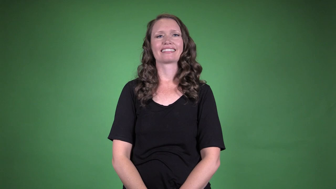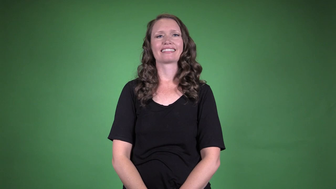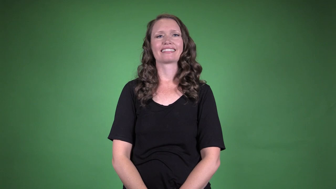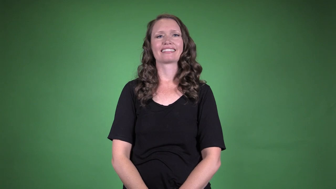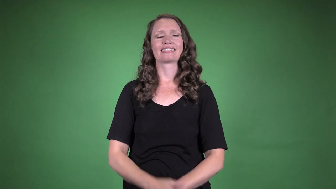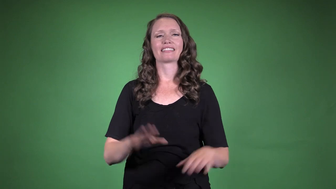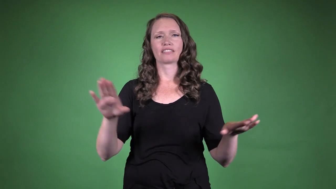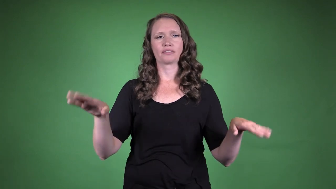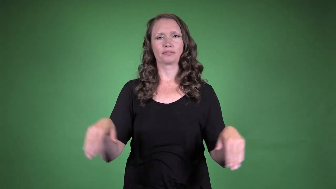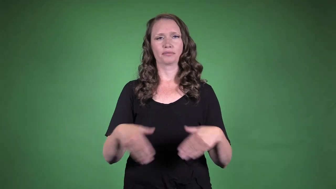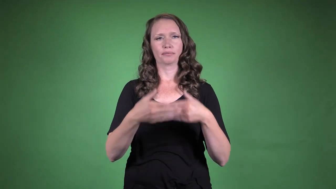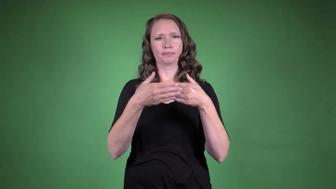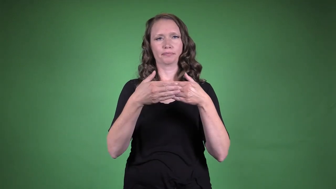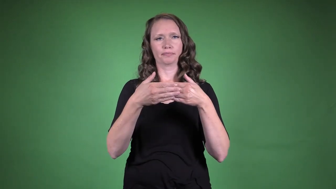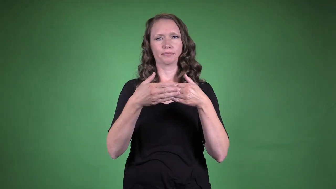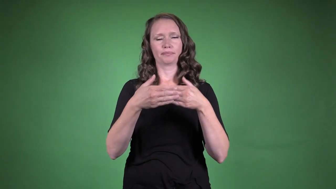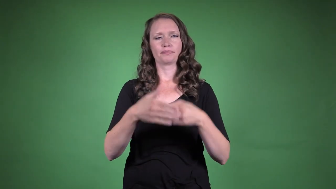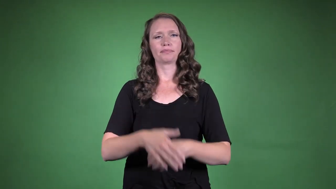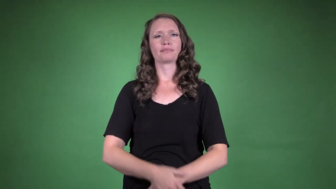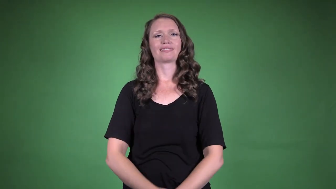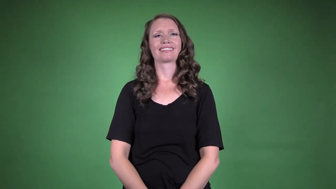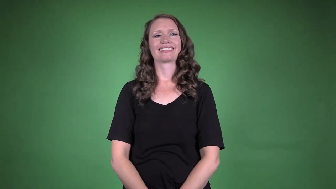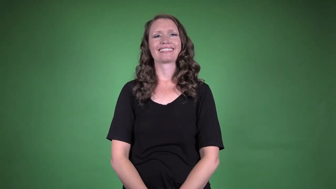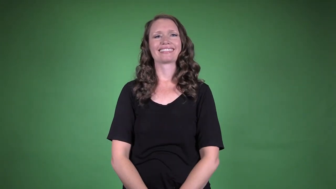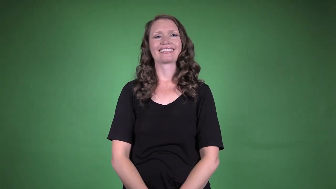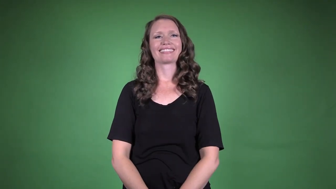Wedding